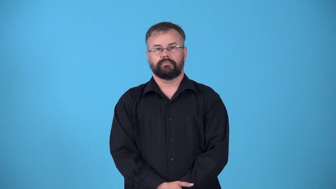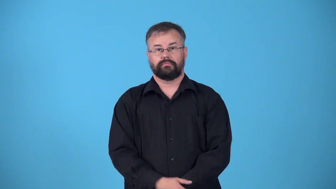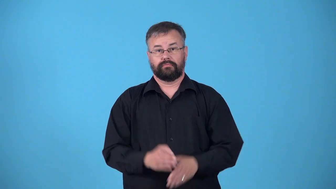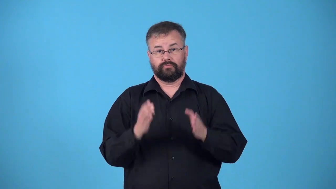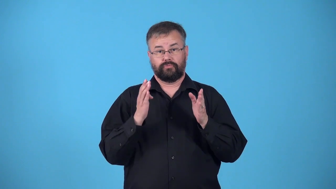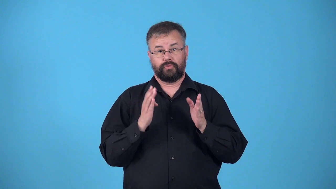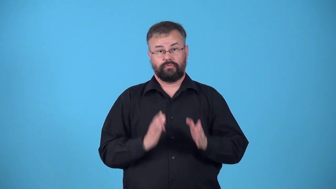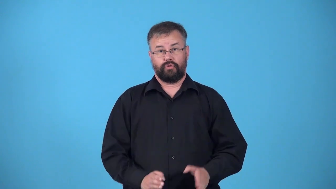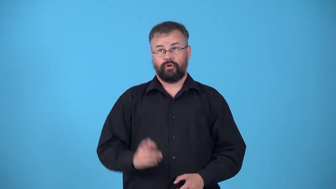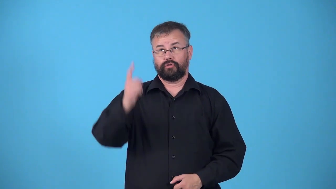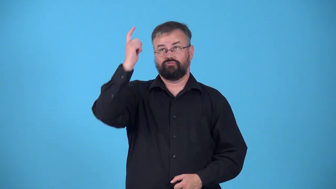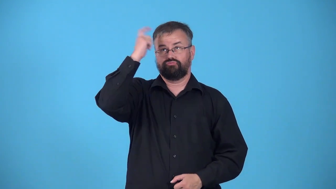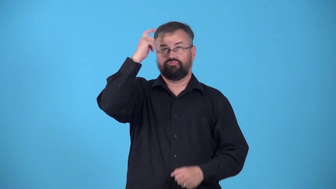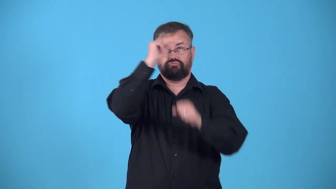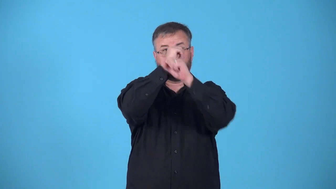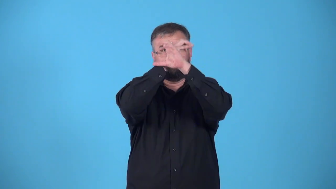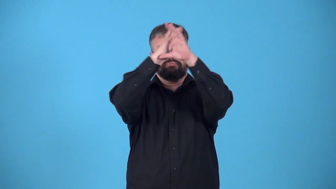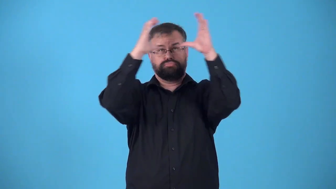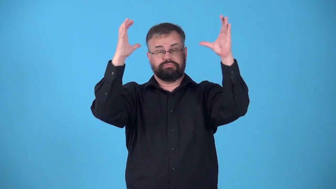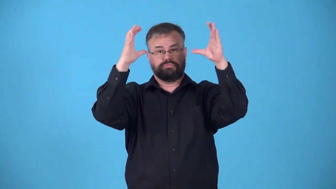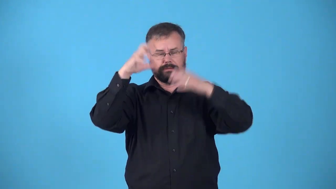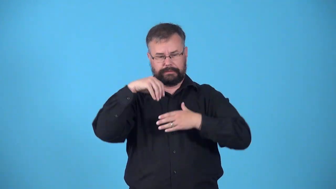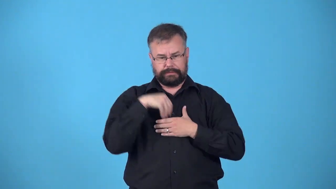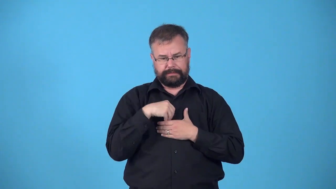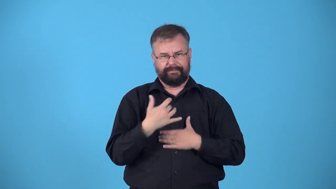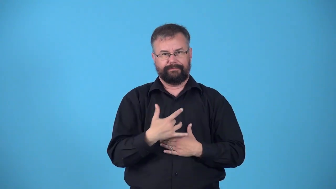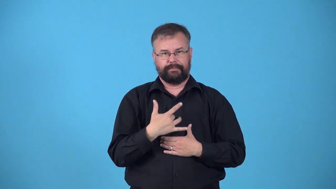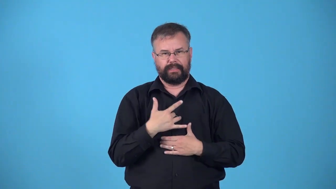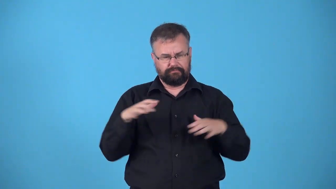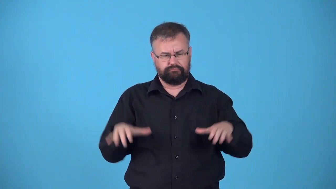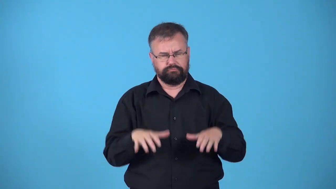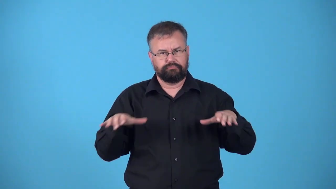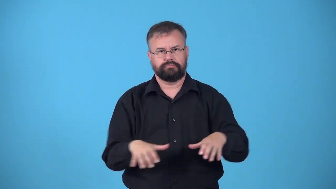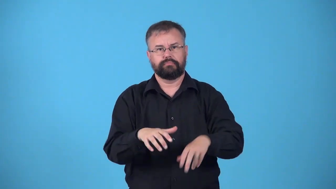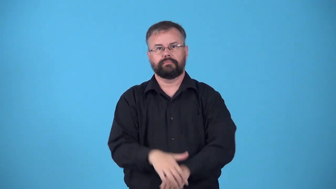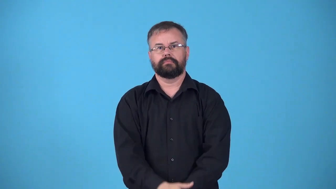motile